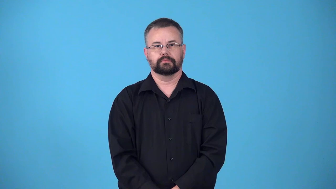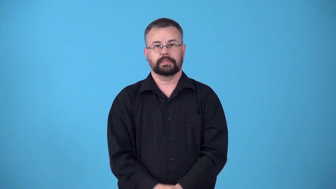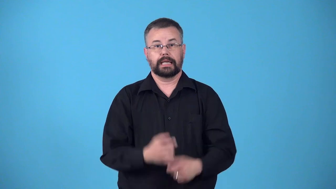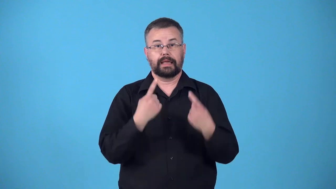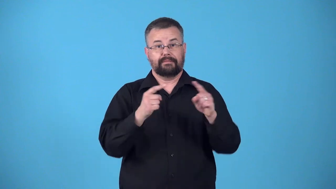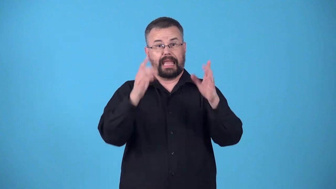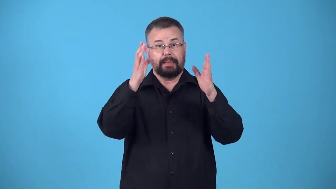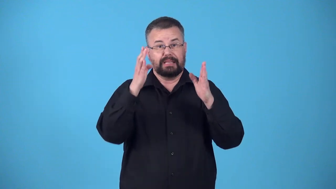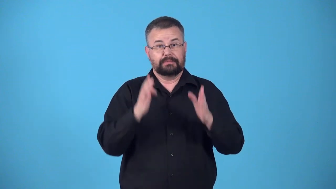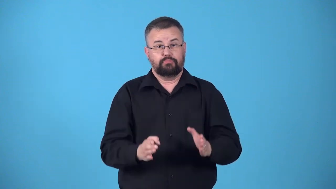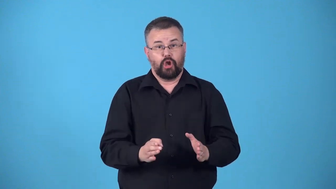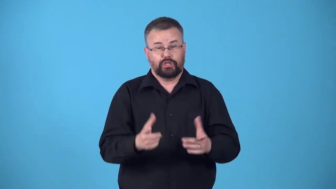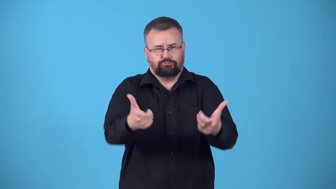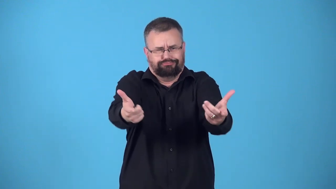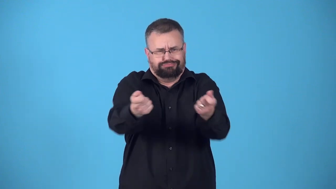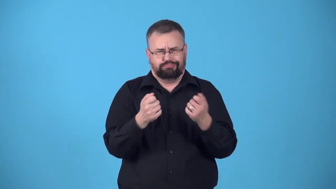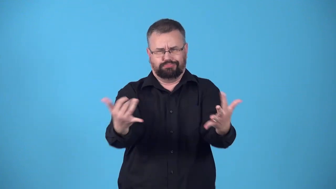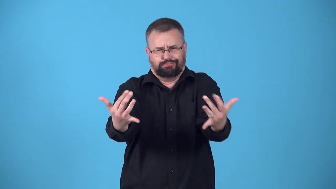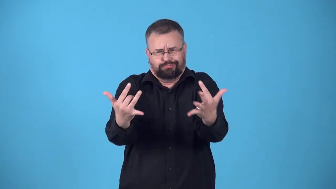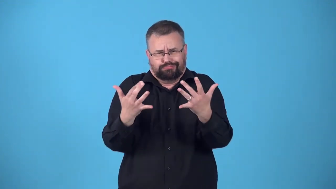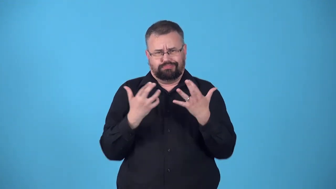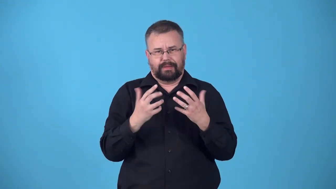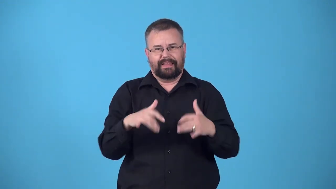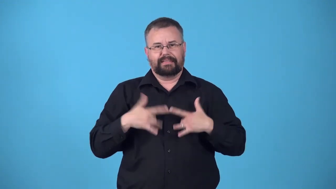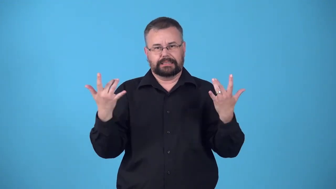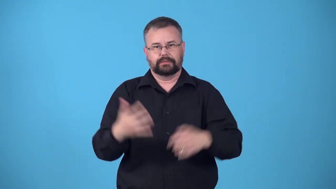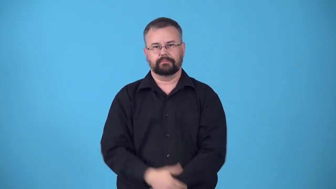drawing card